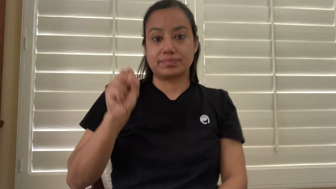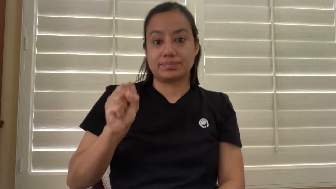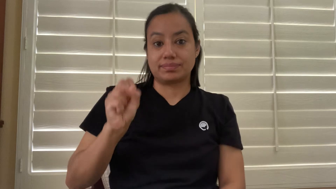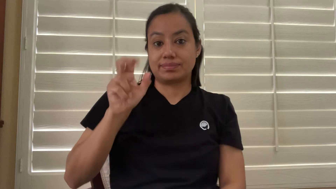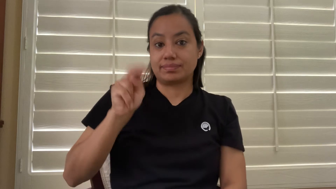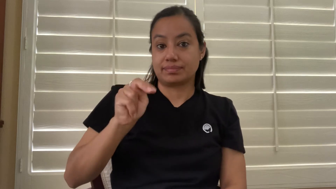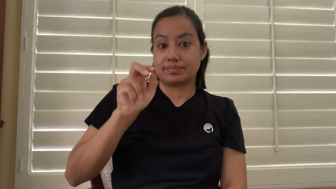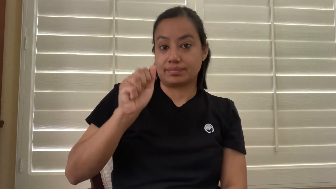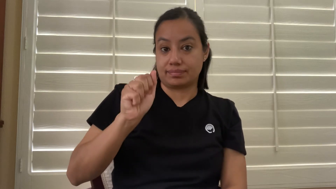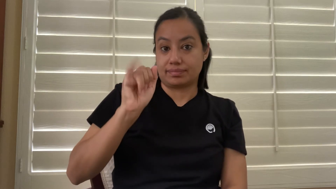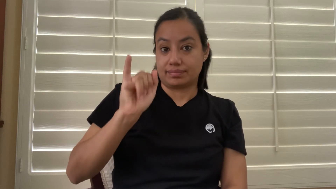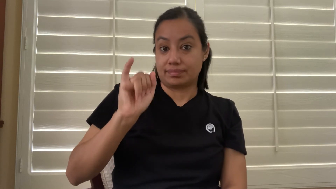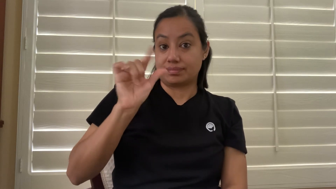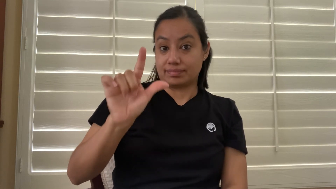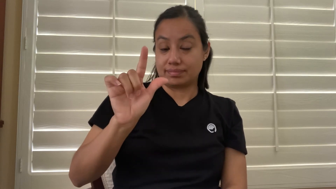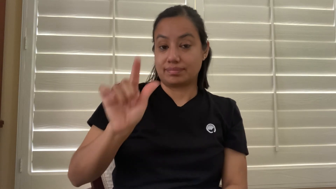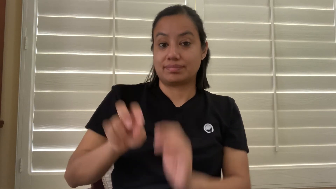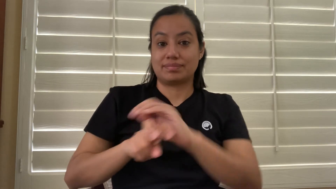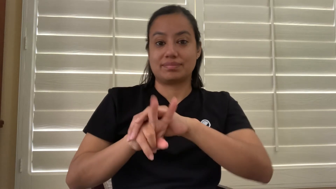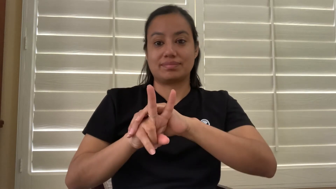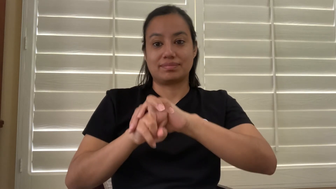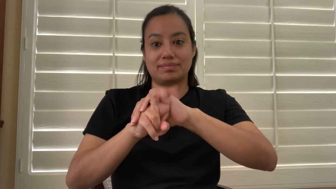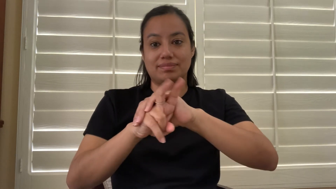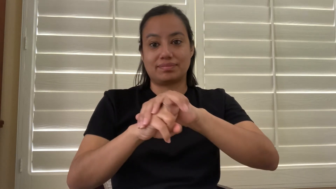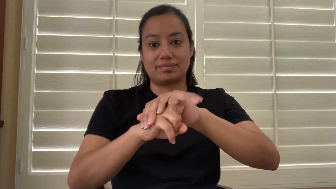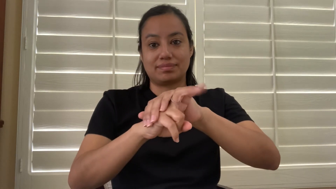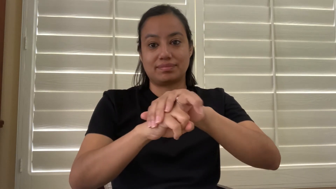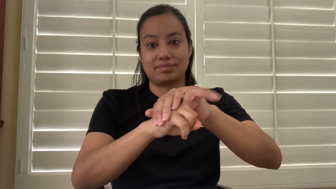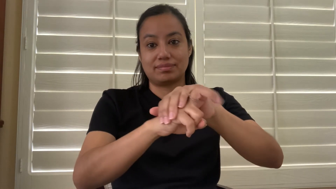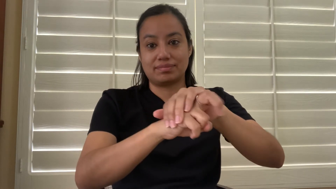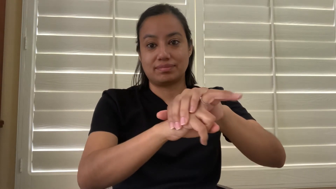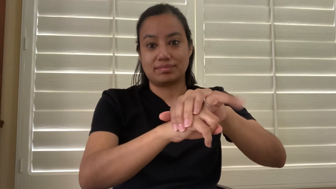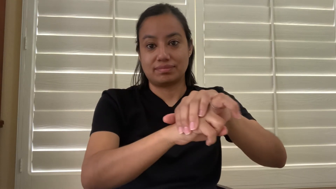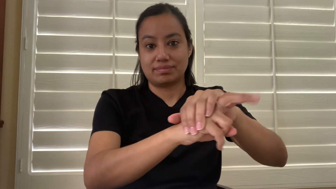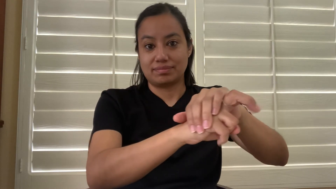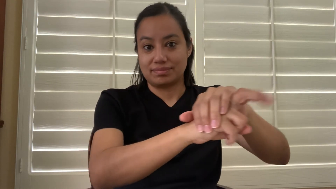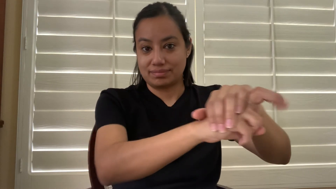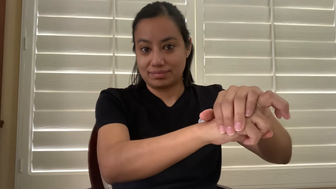SNAIL